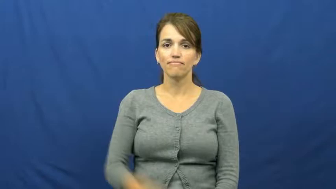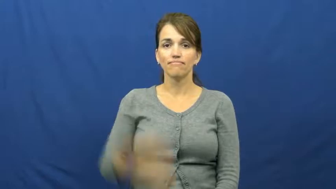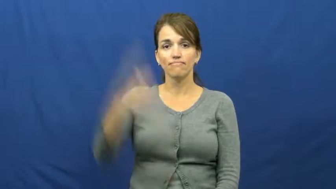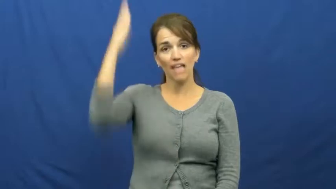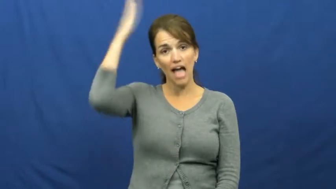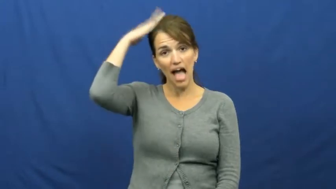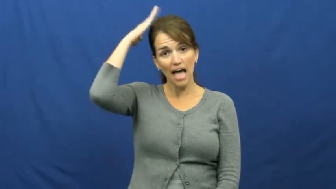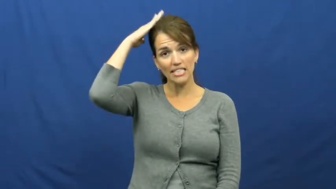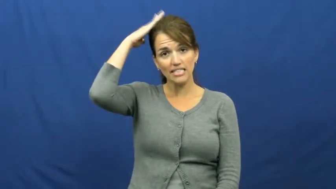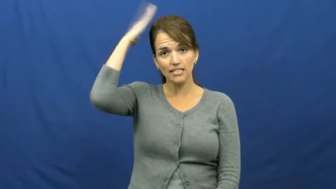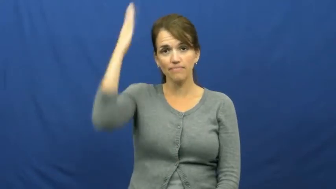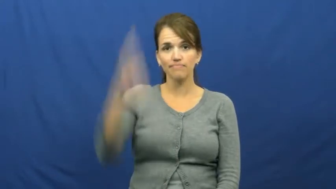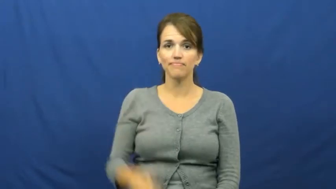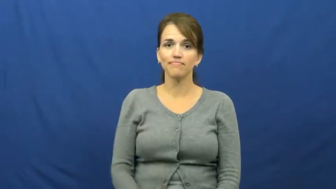crown-head,helmet